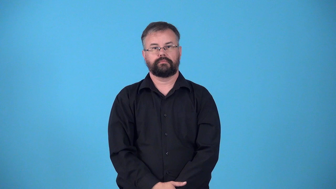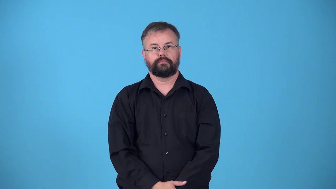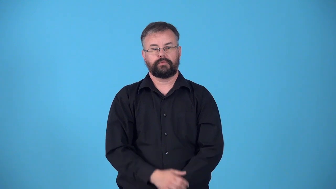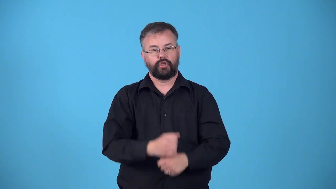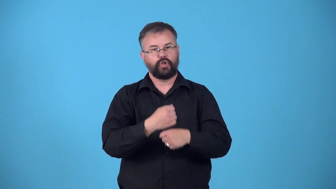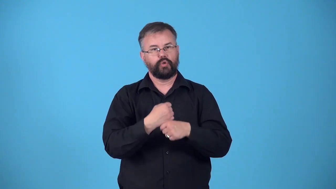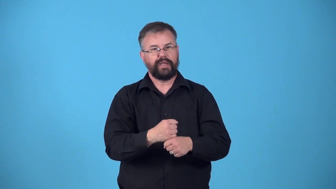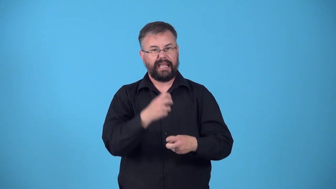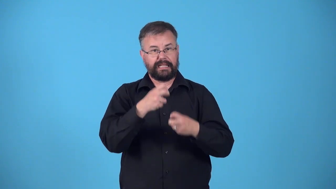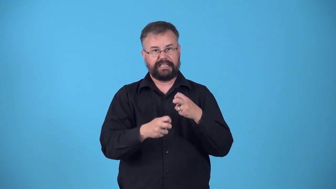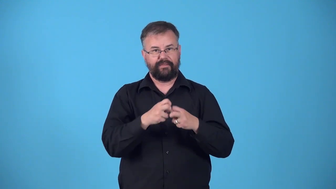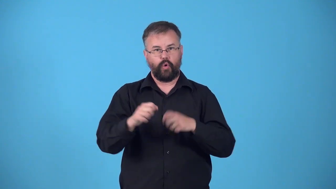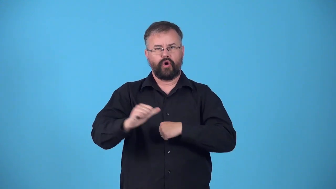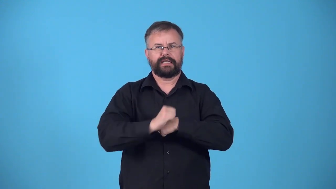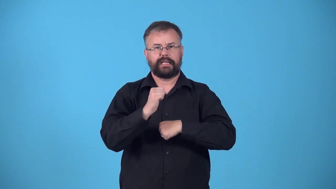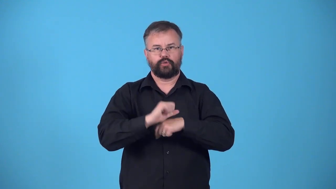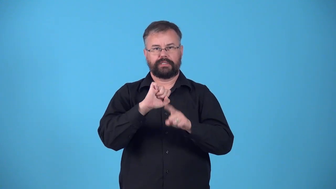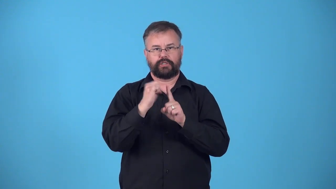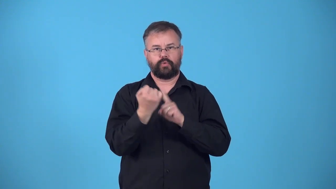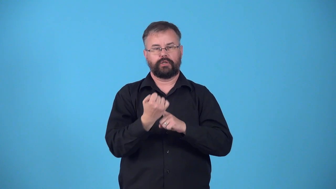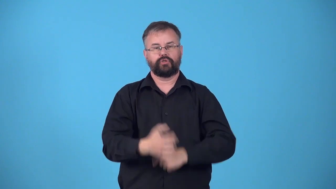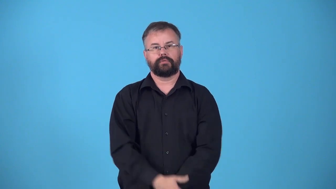pose